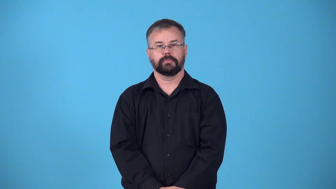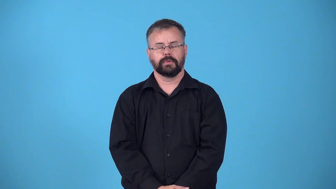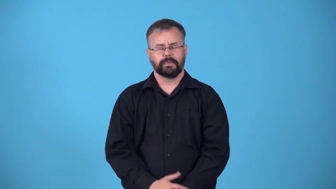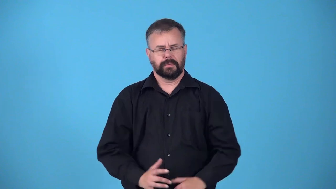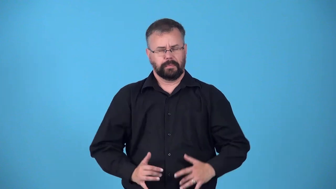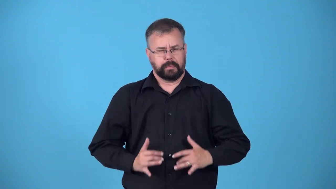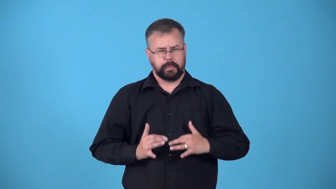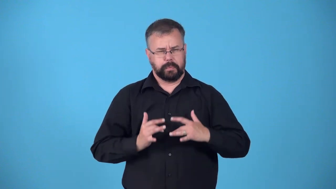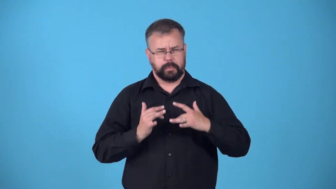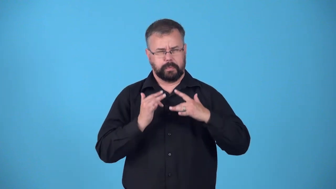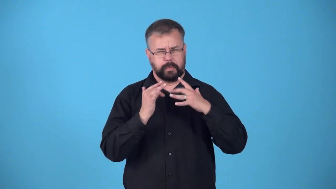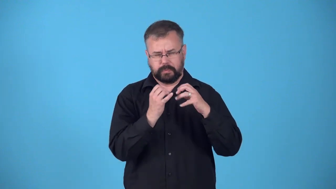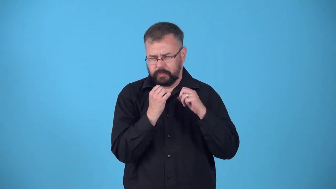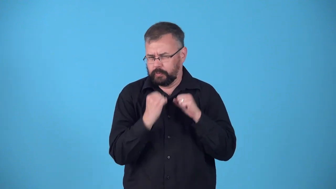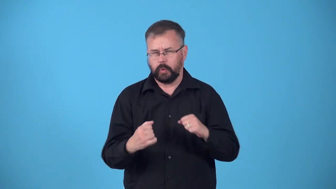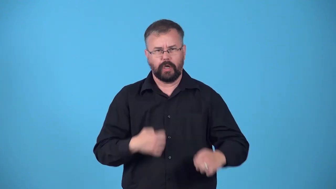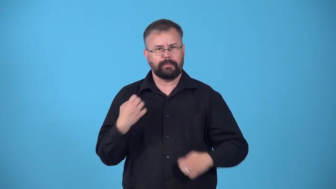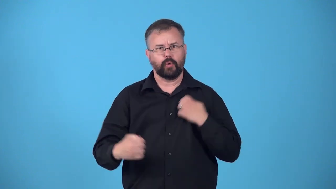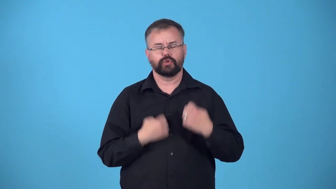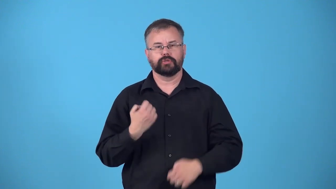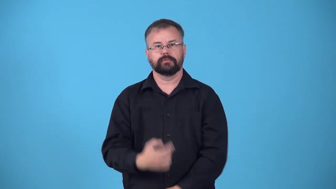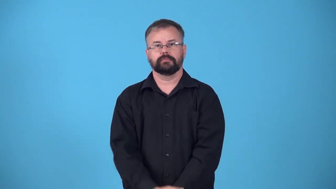flood,fill,flush